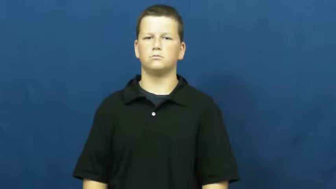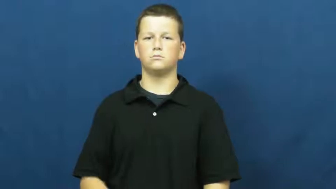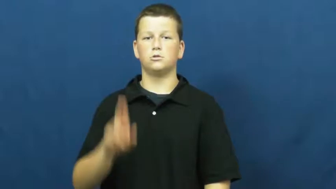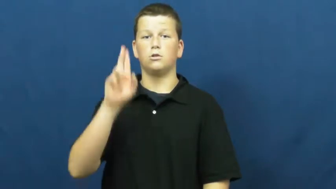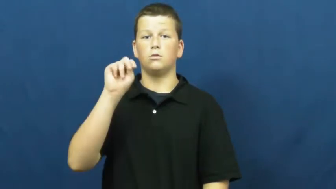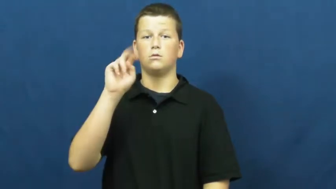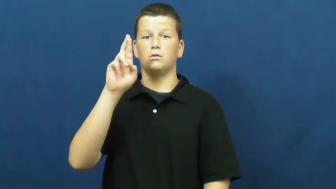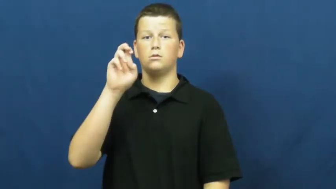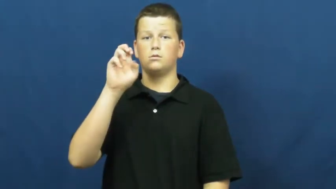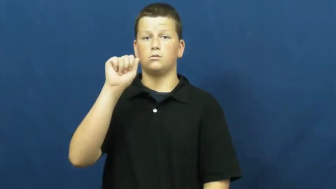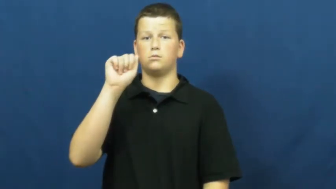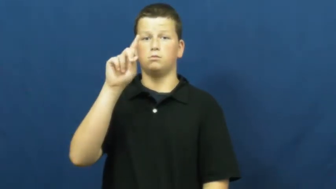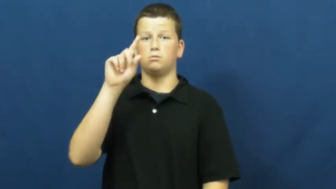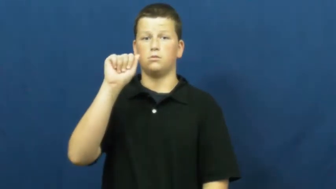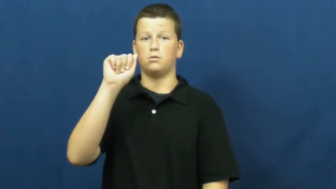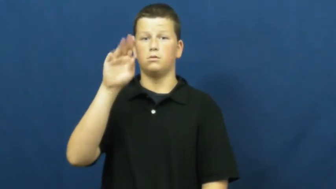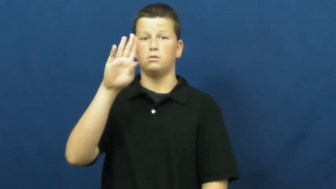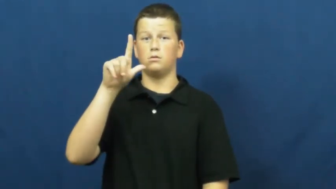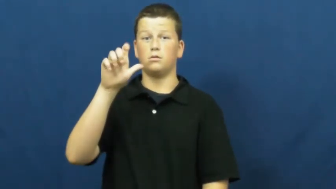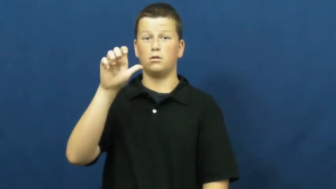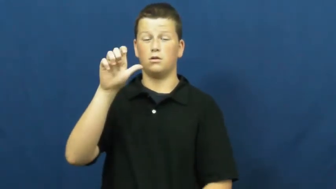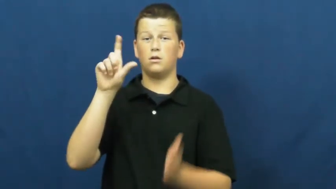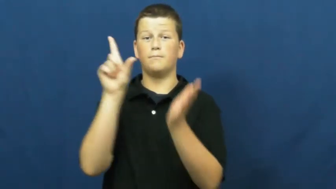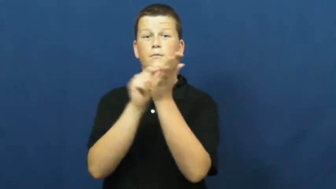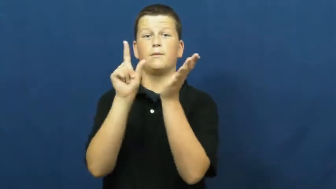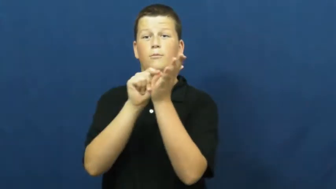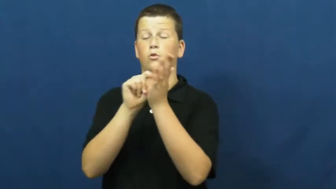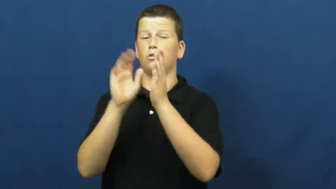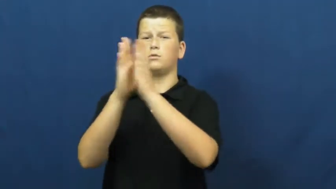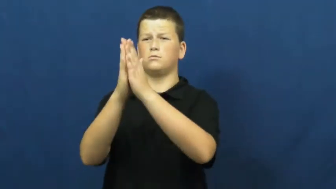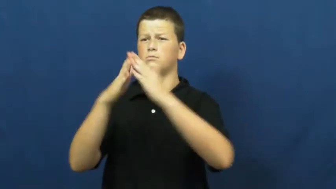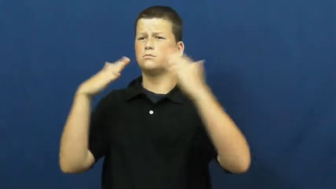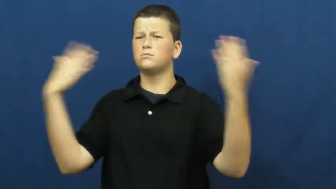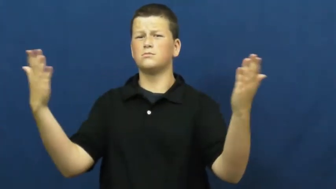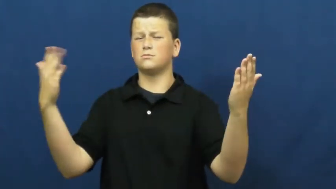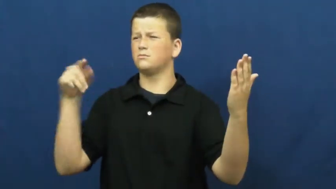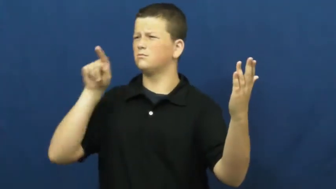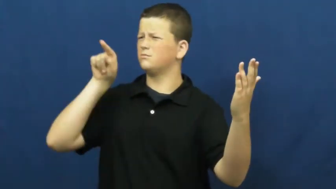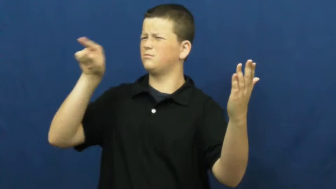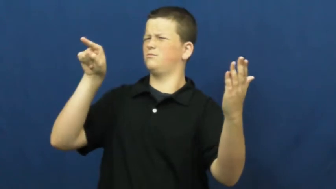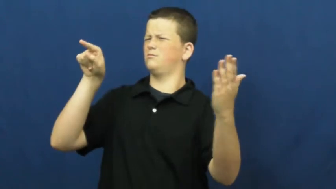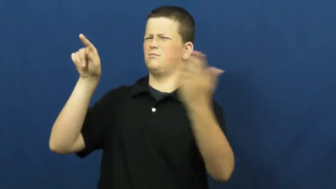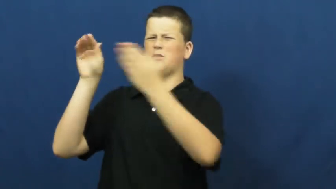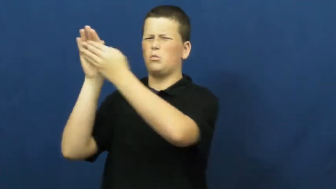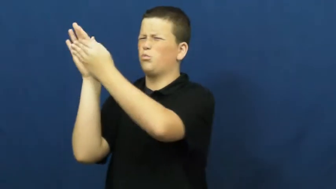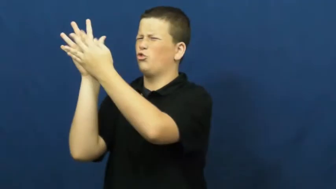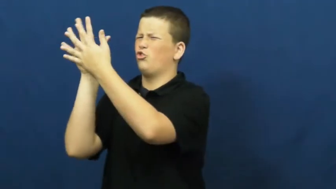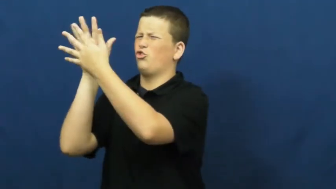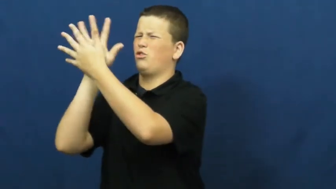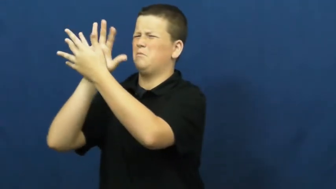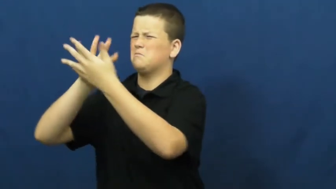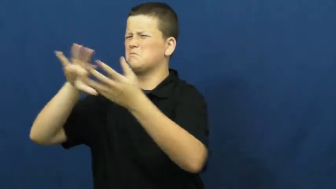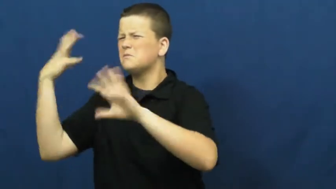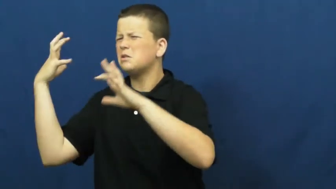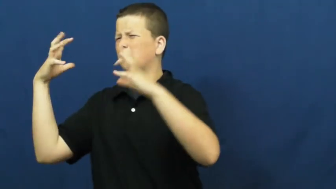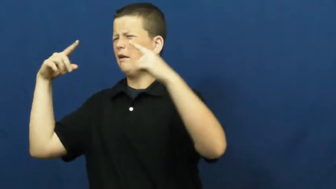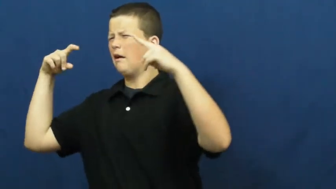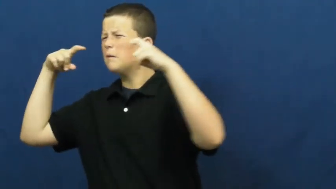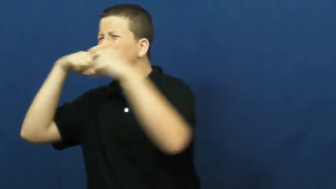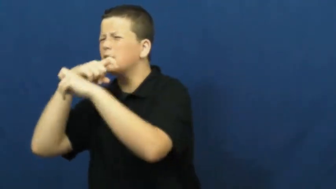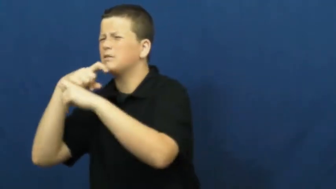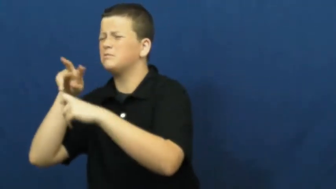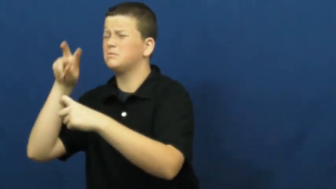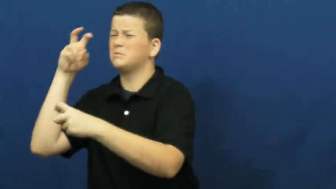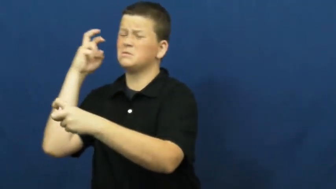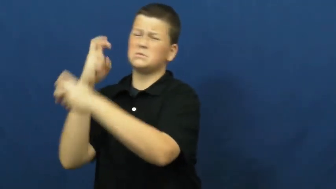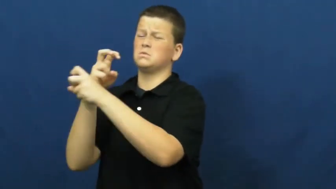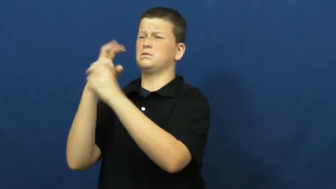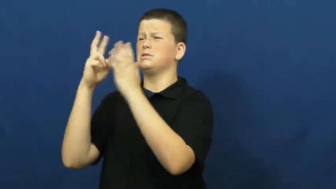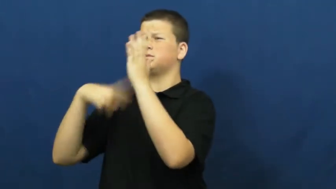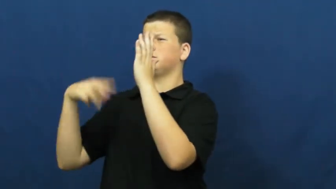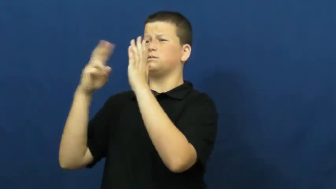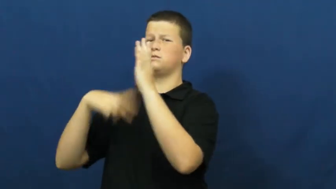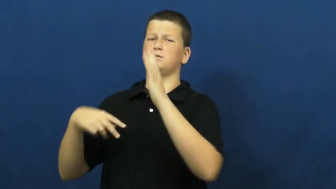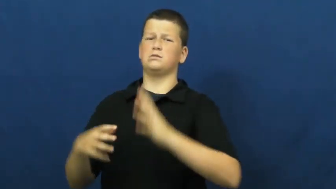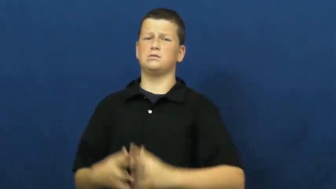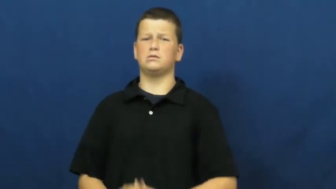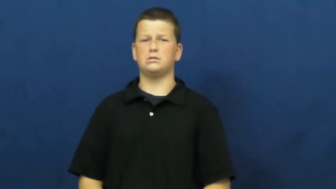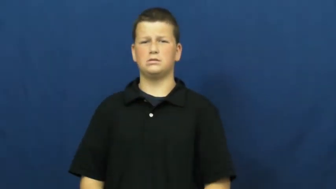unreadable